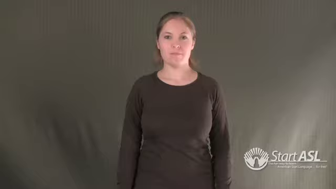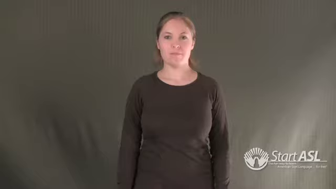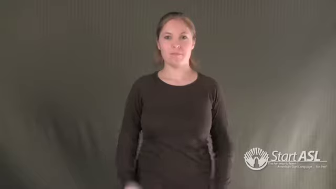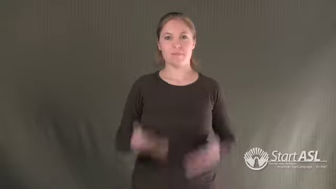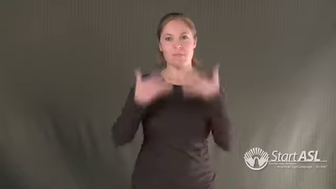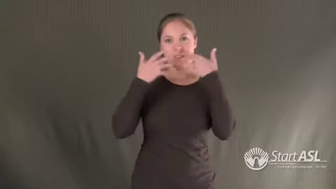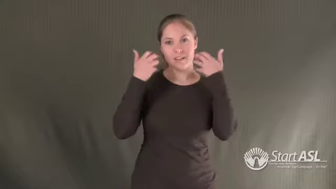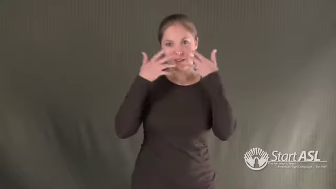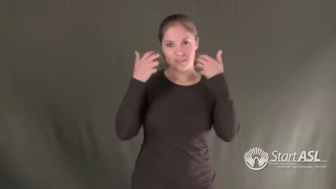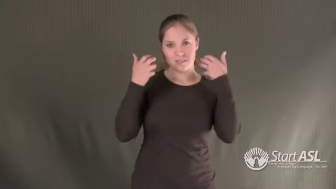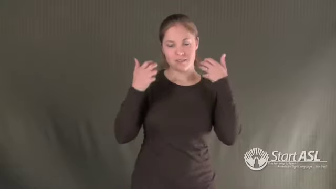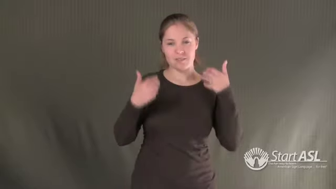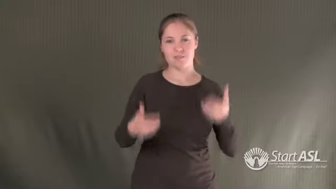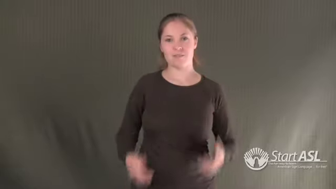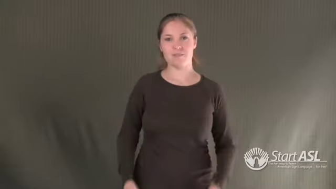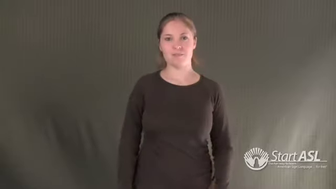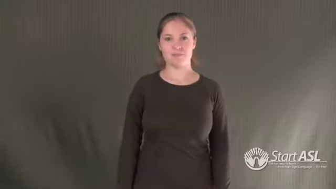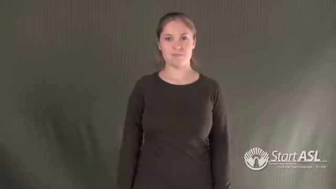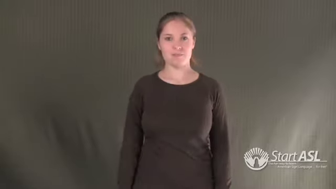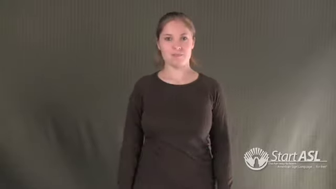Tiger